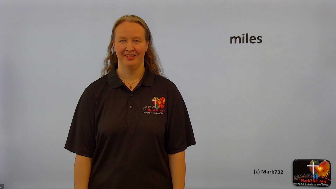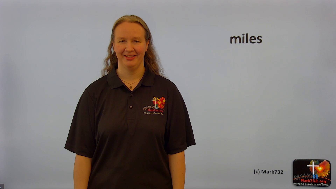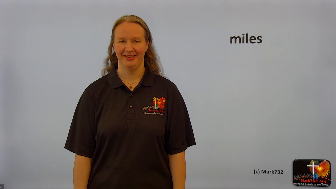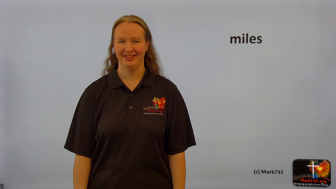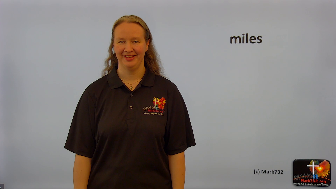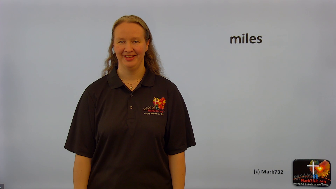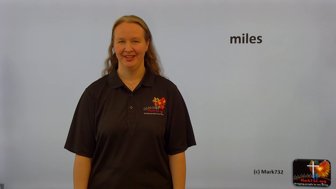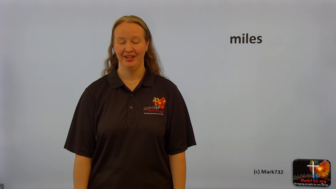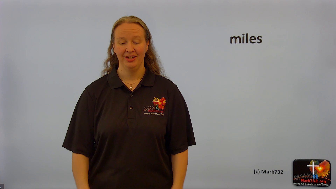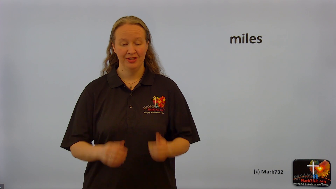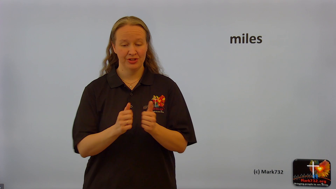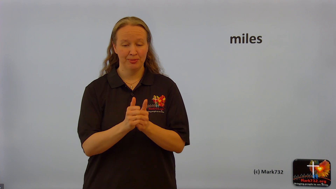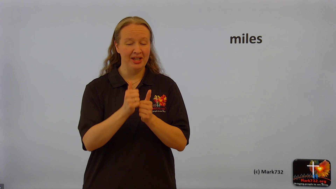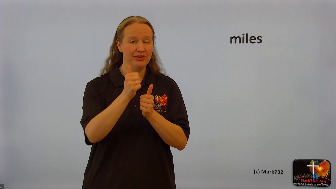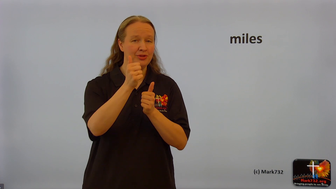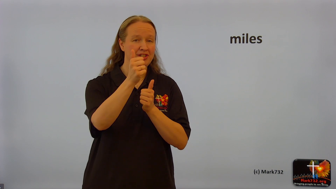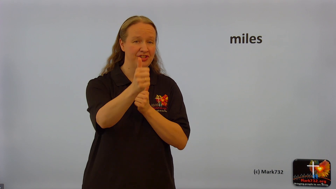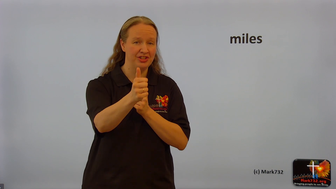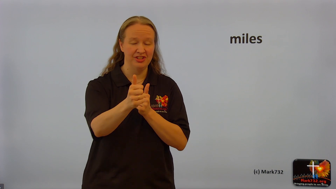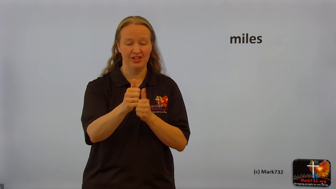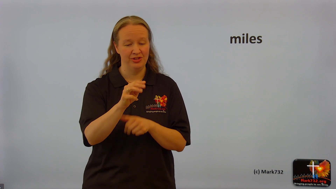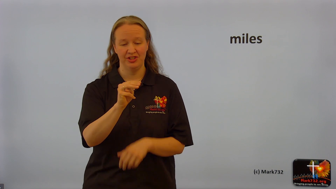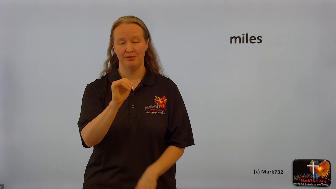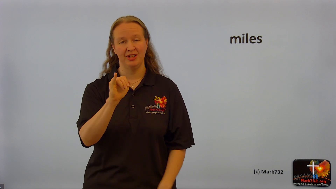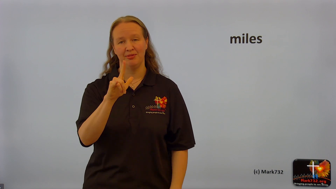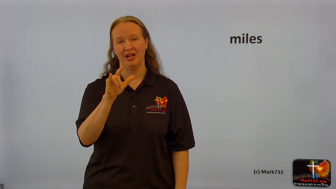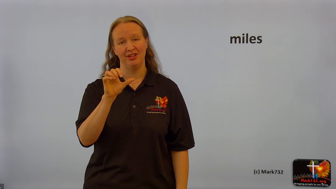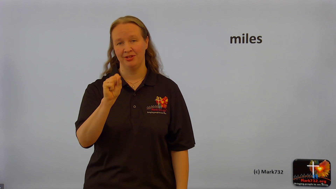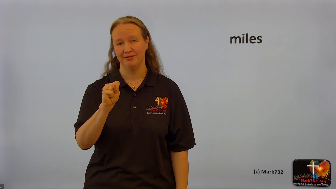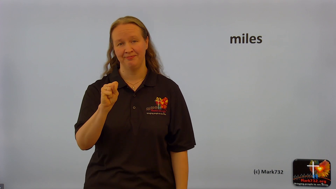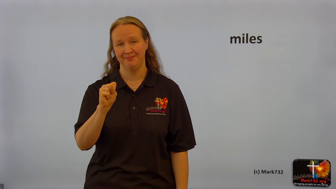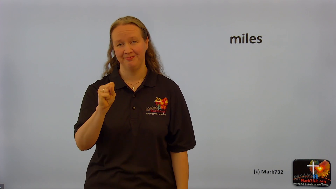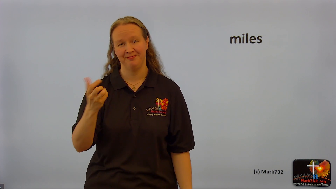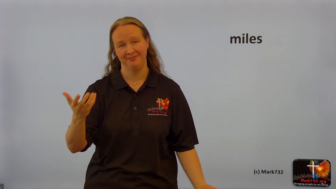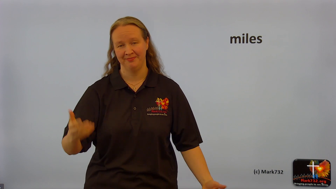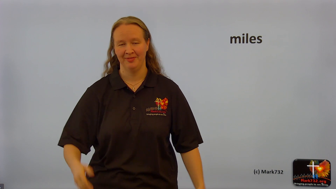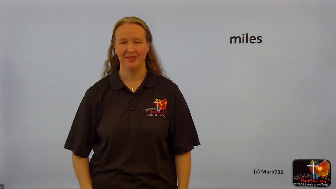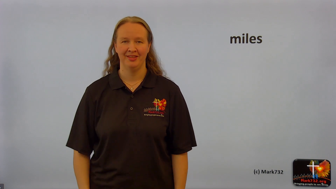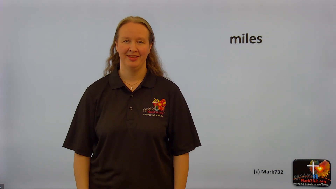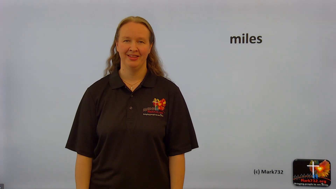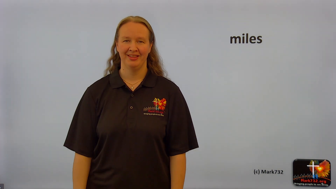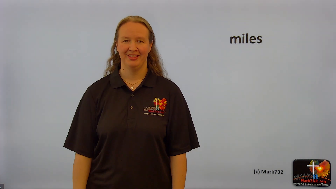miles